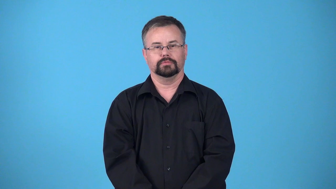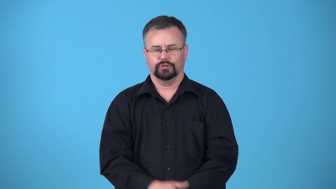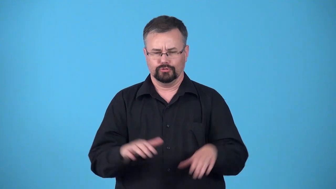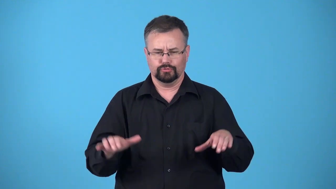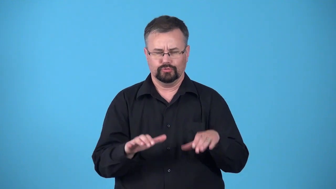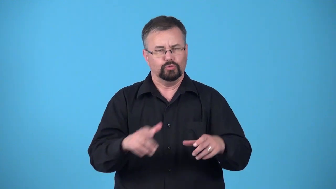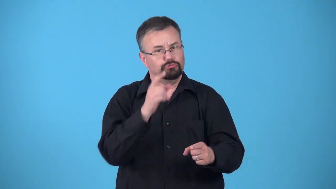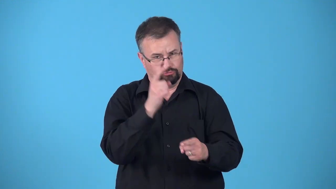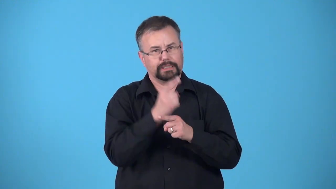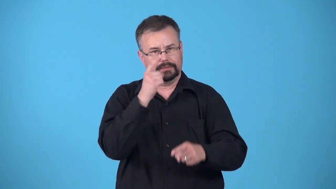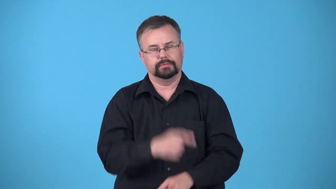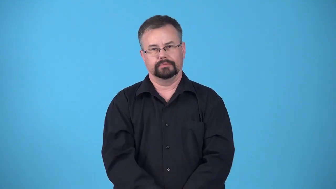straighten up and fly right